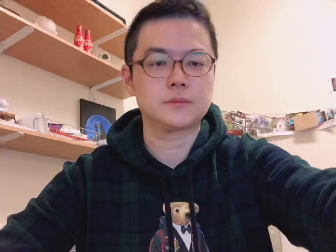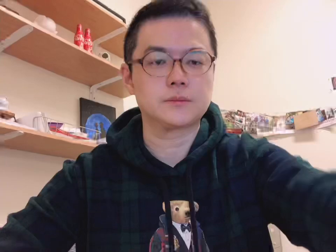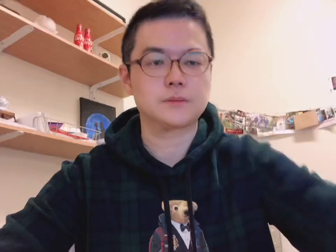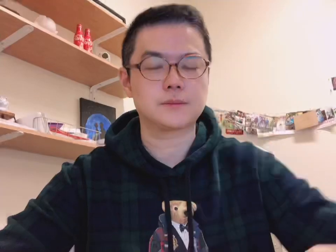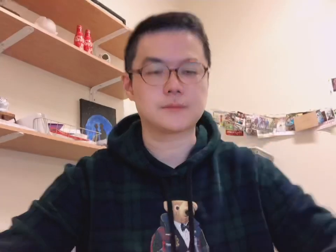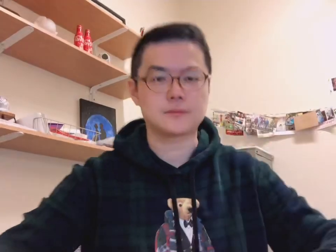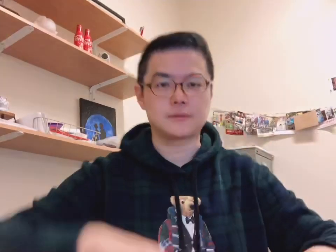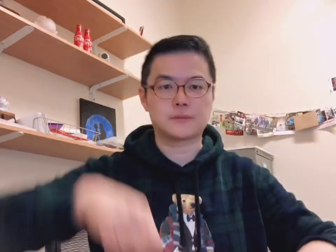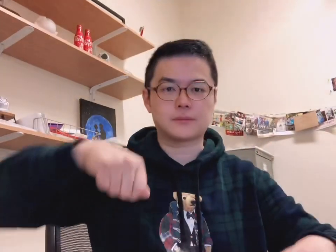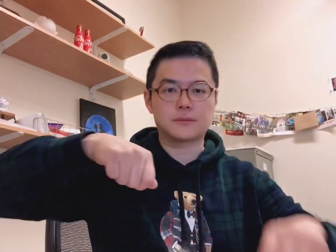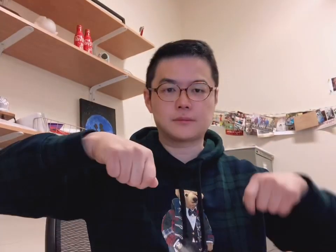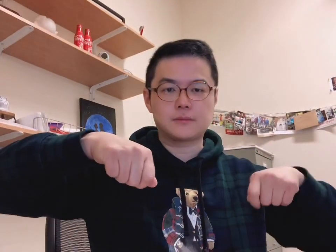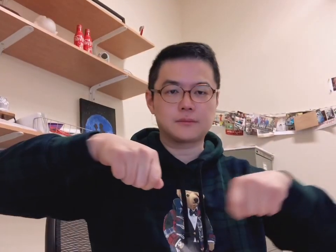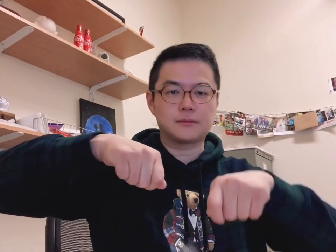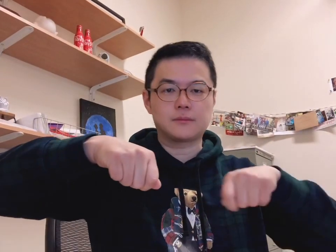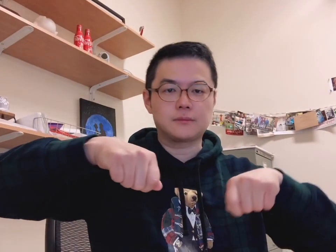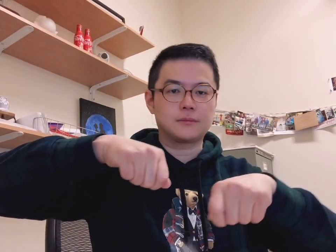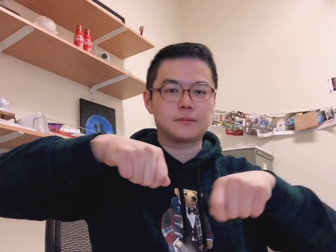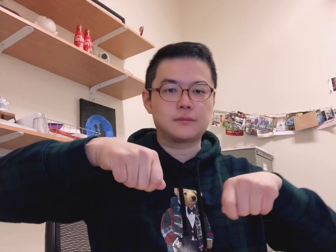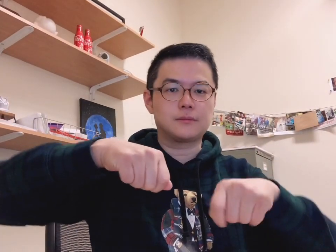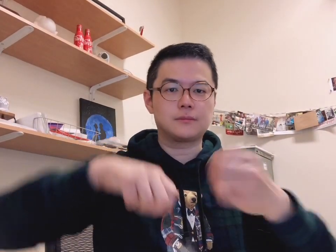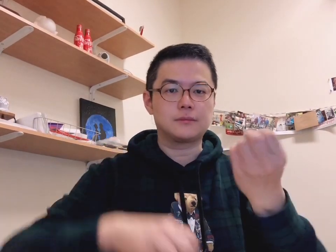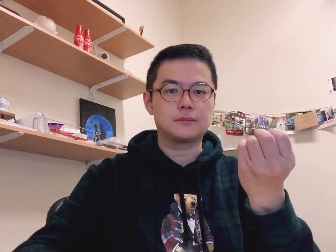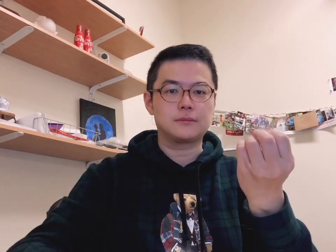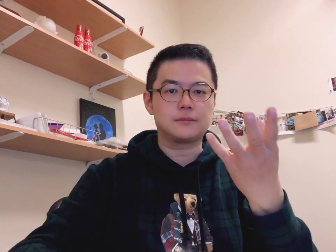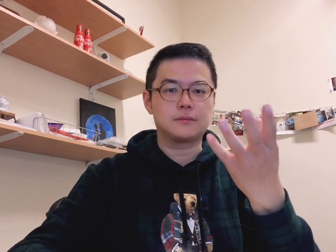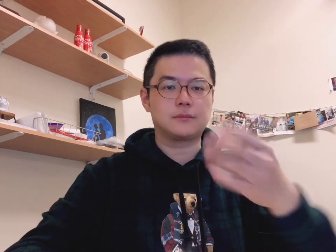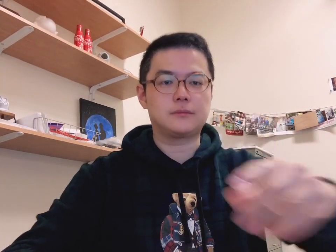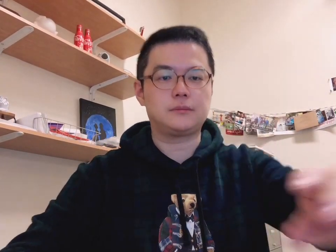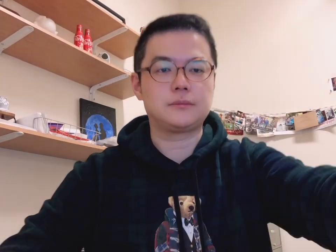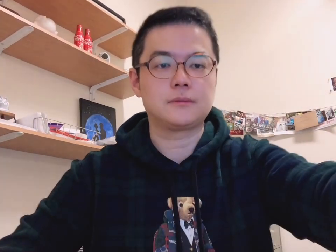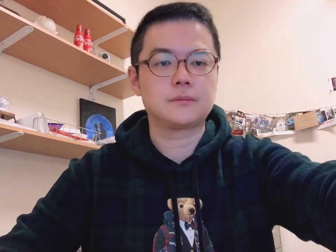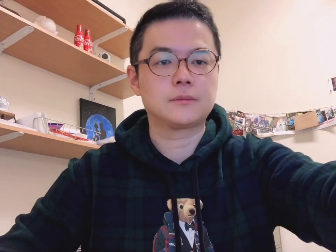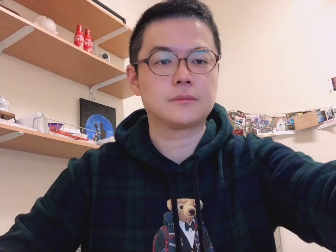Western Foods